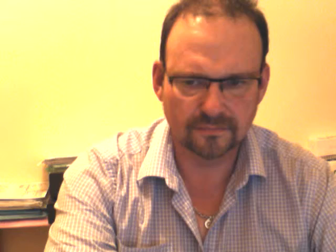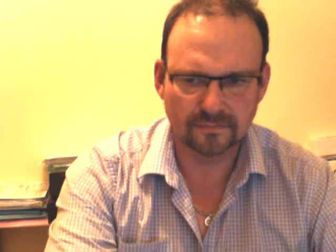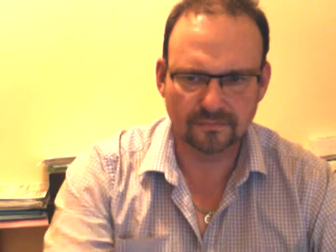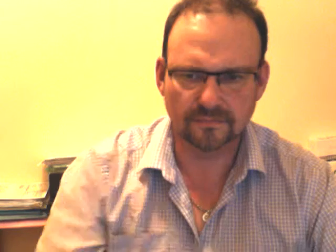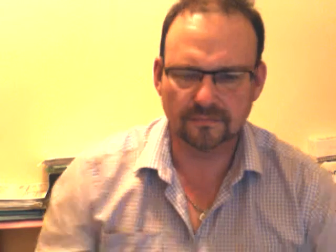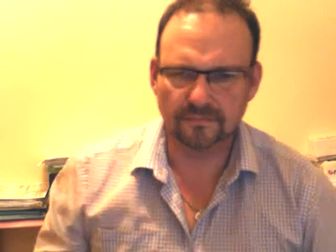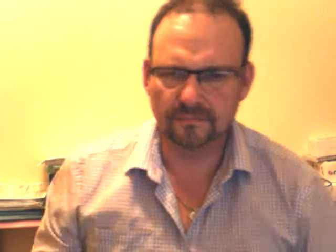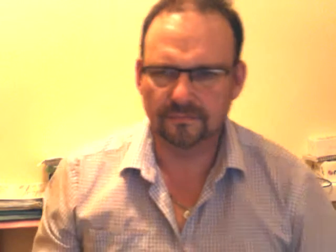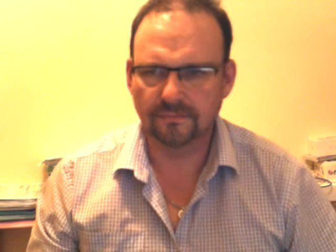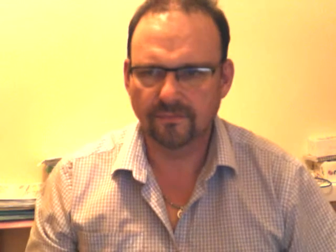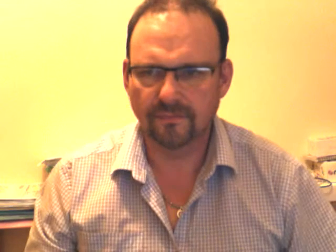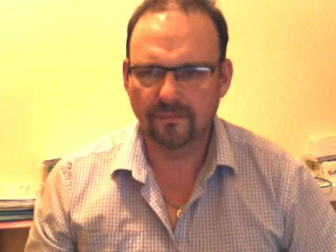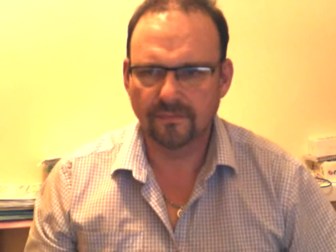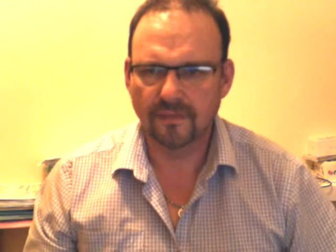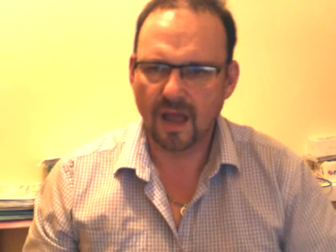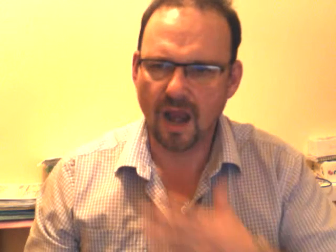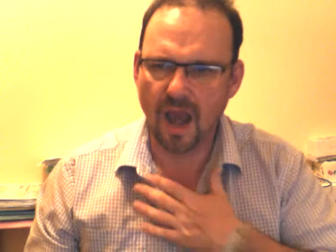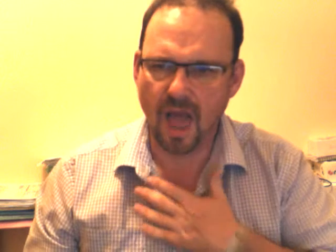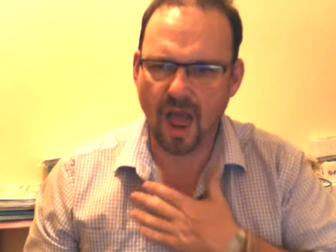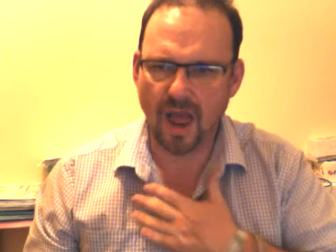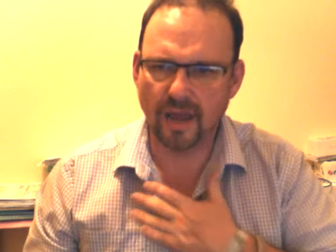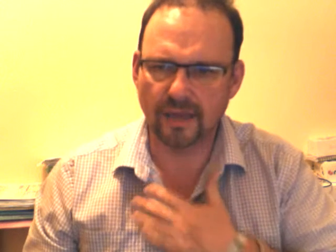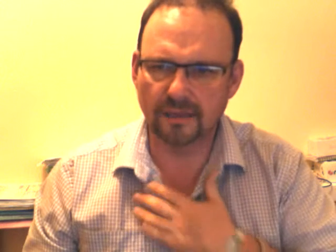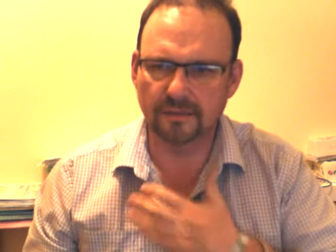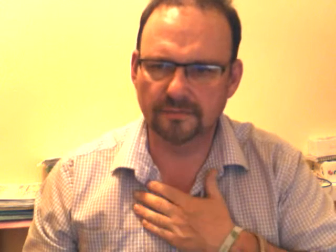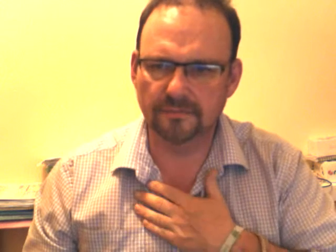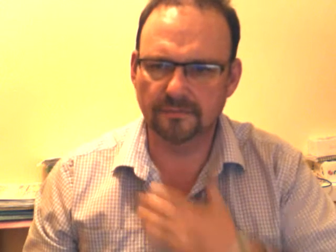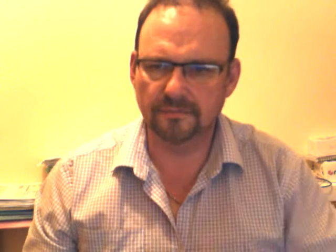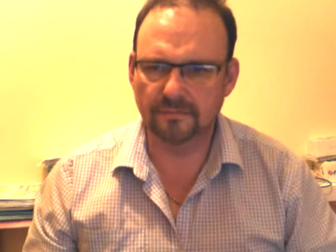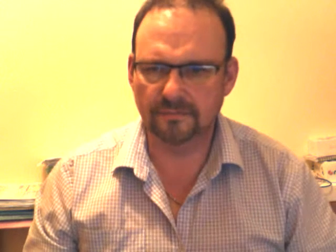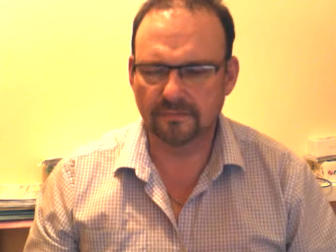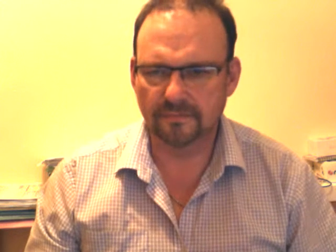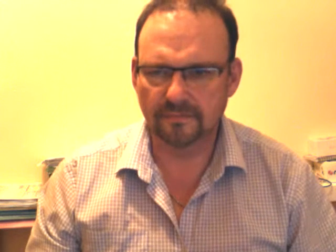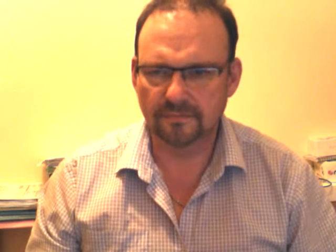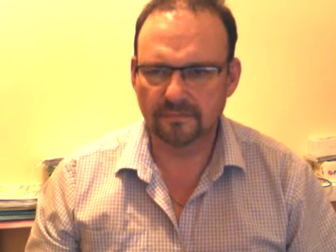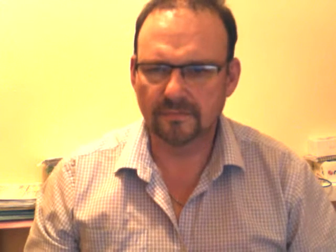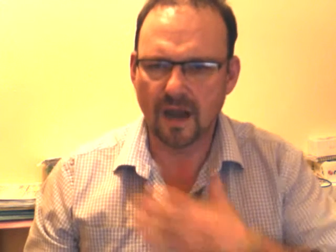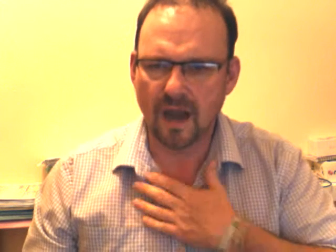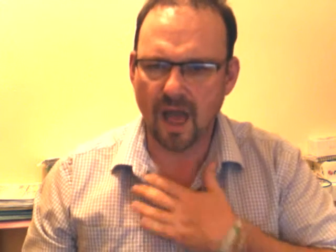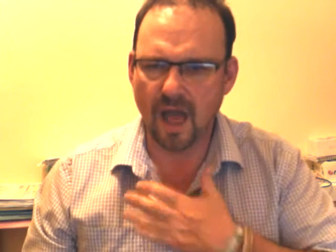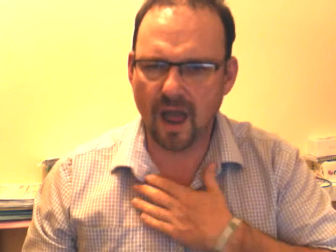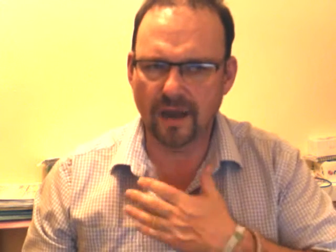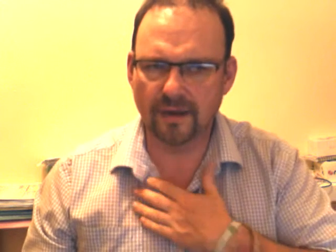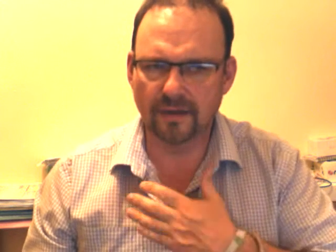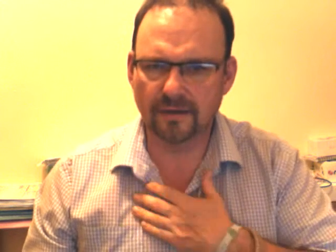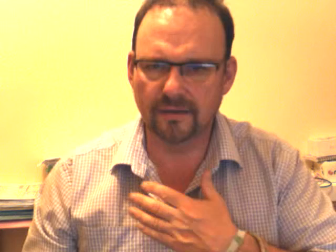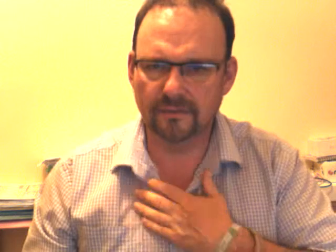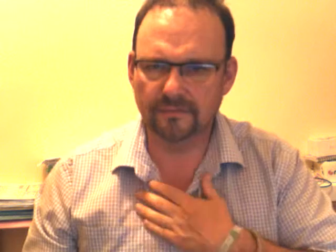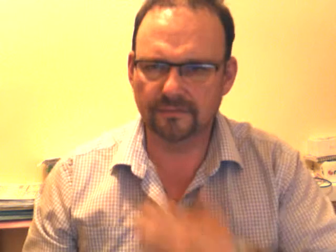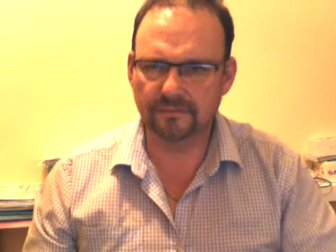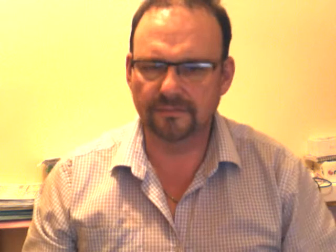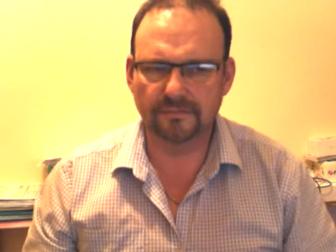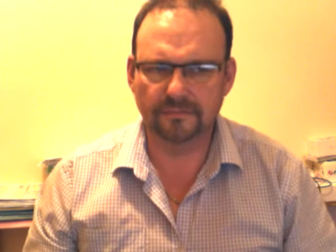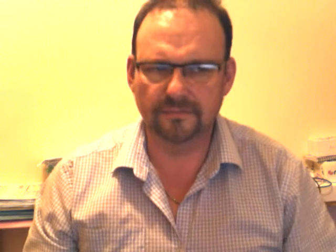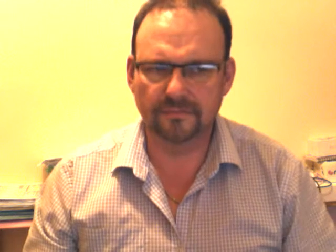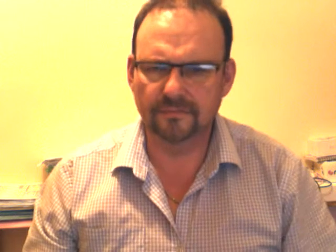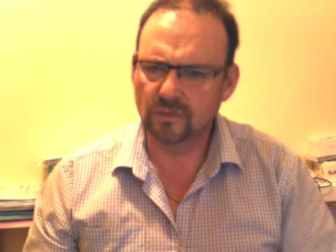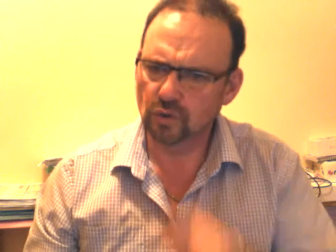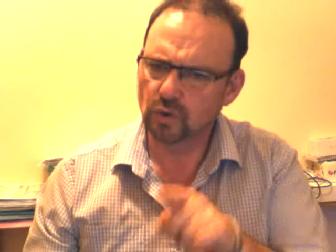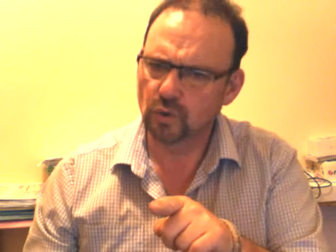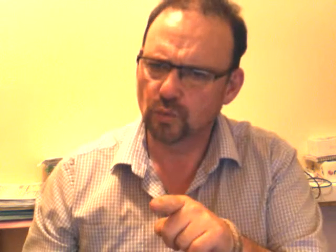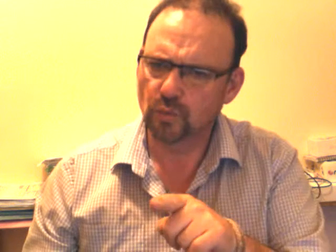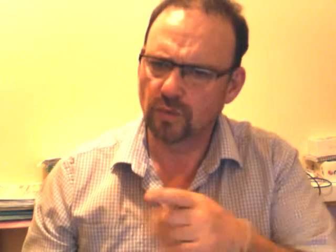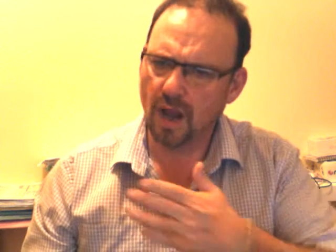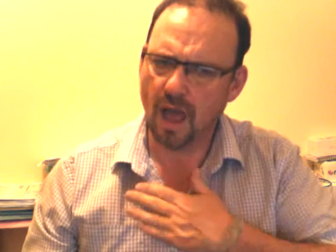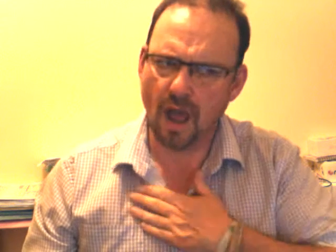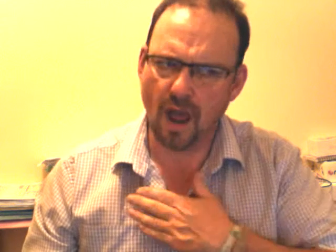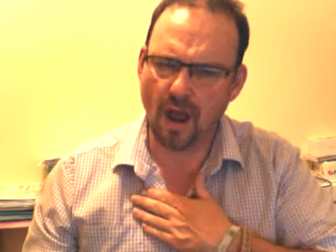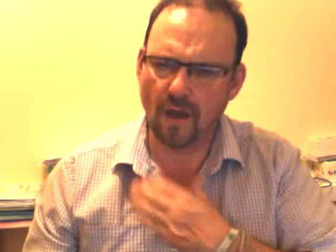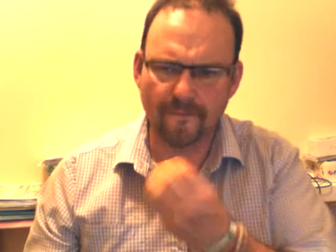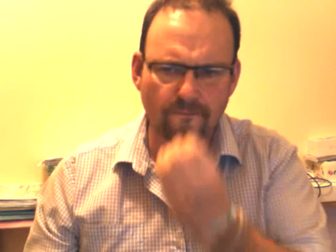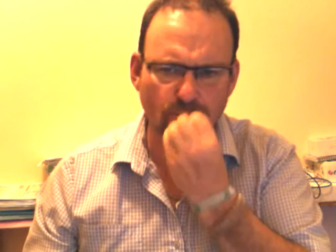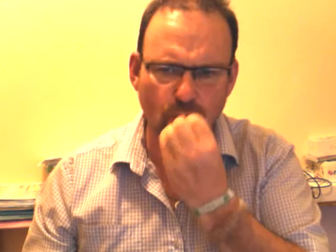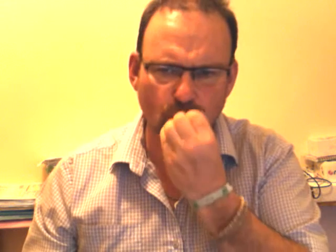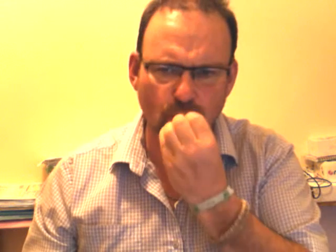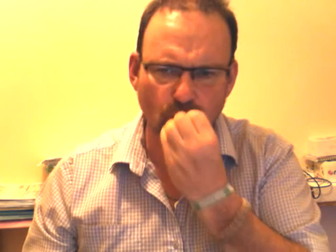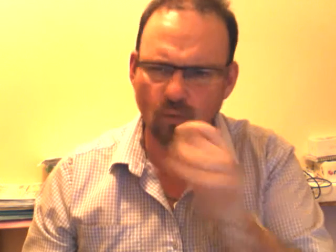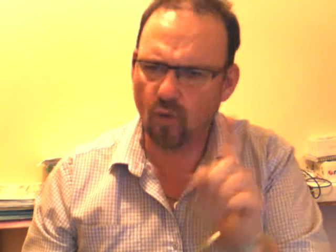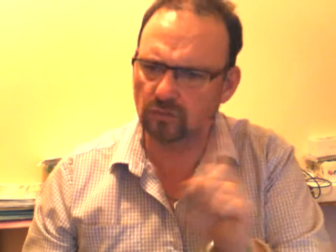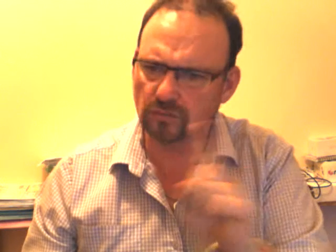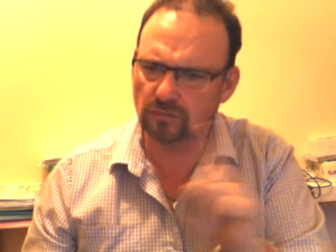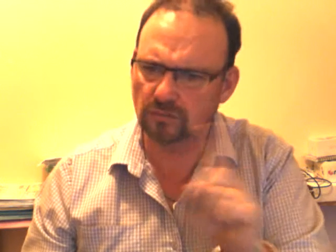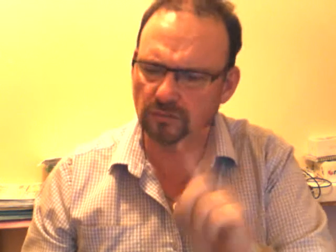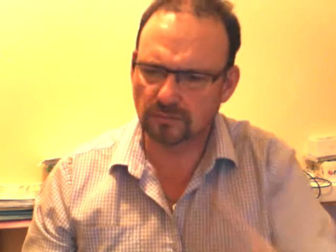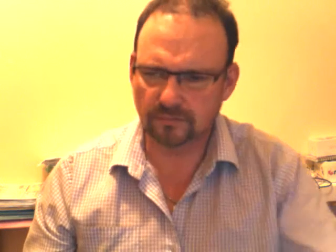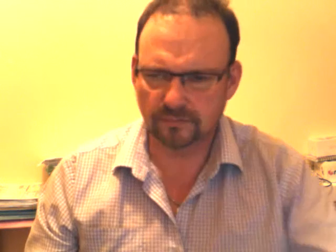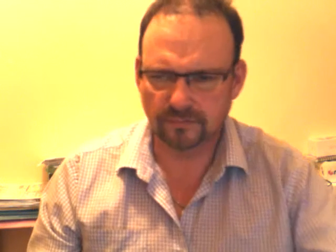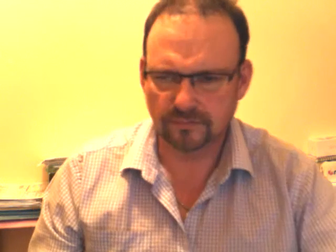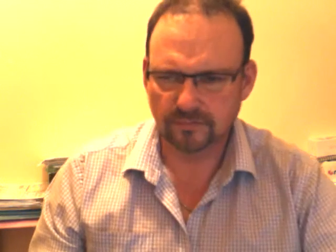Like